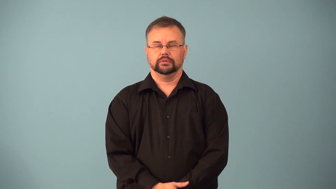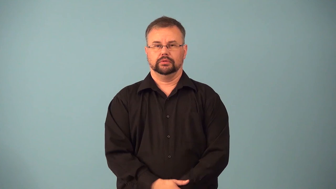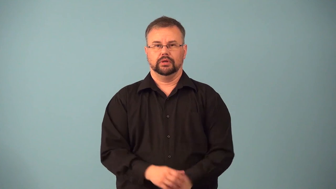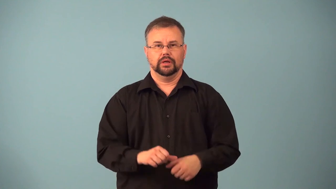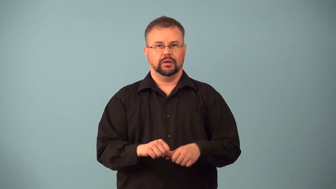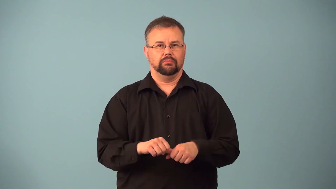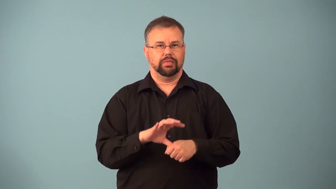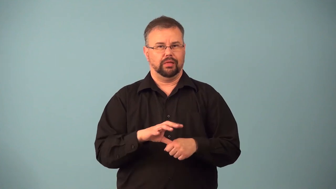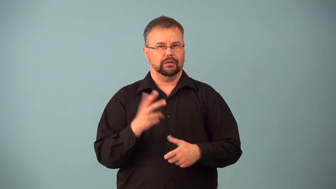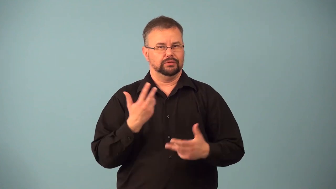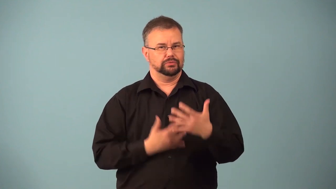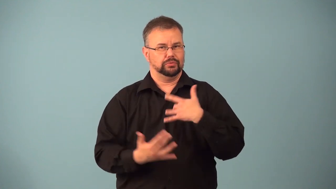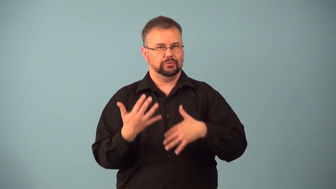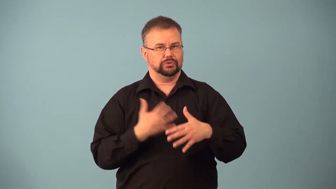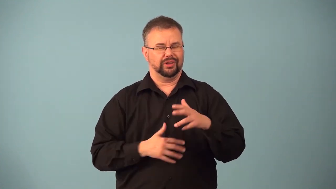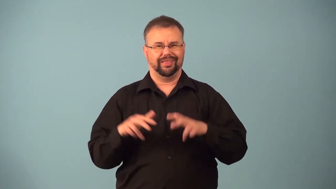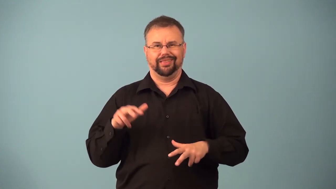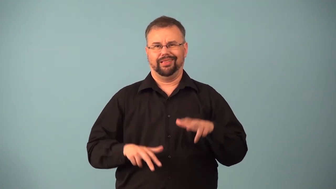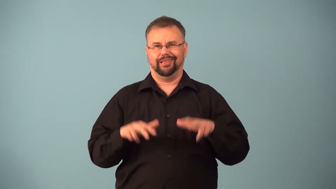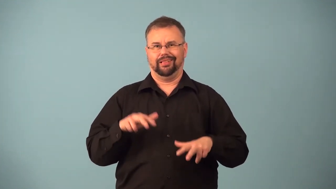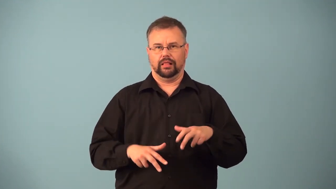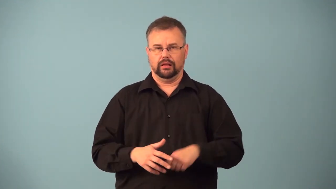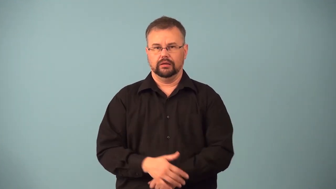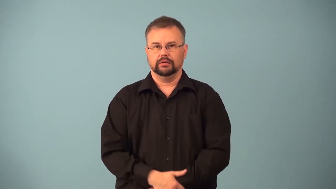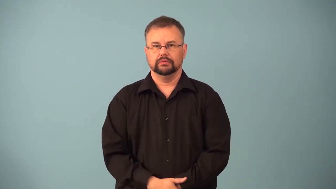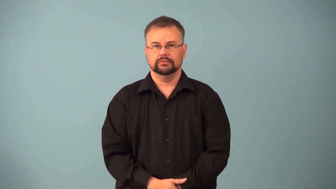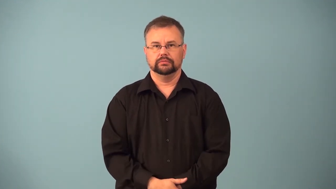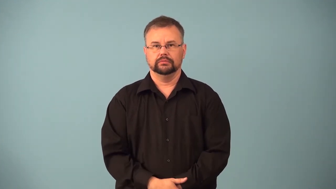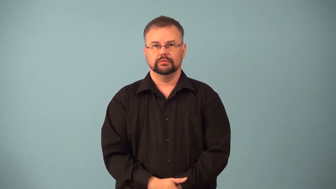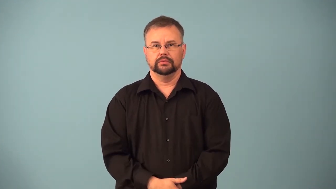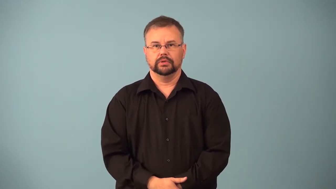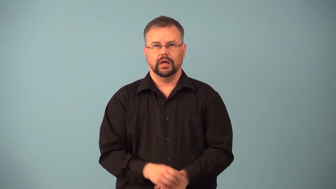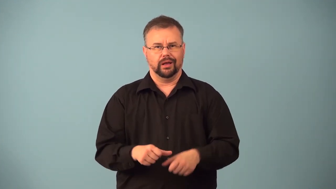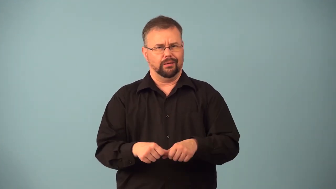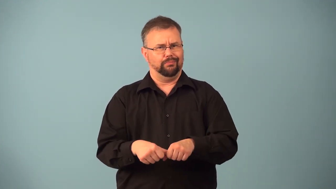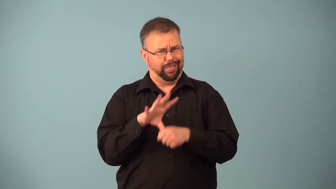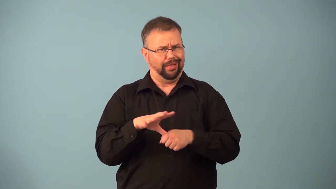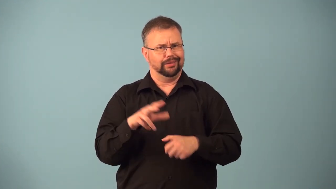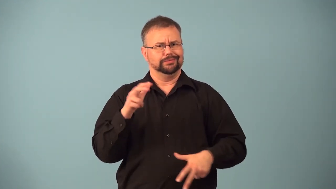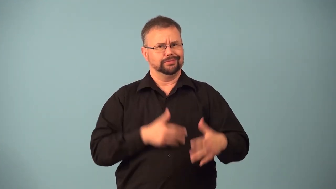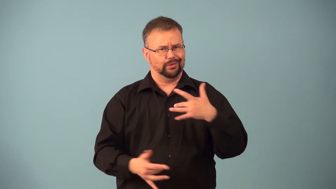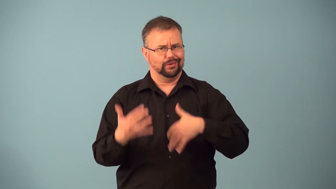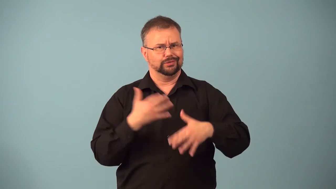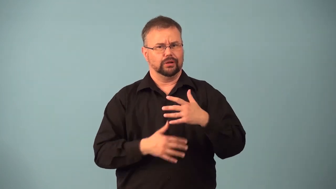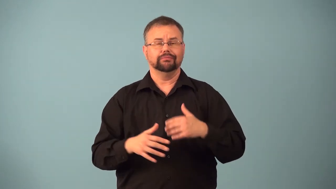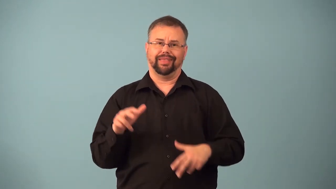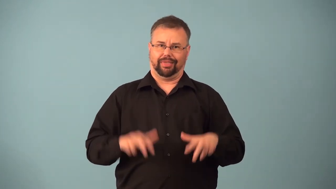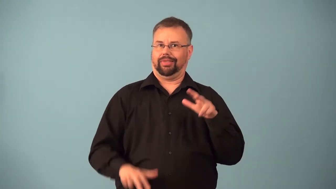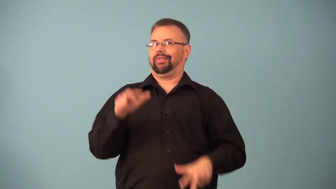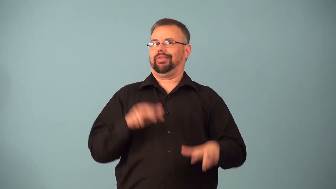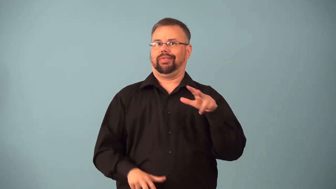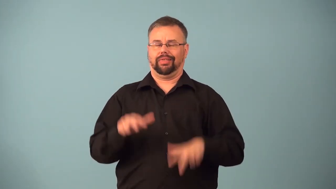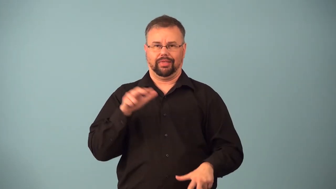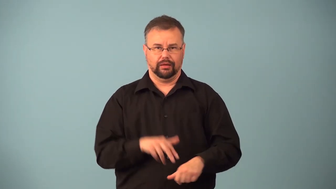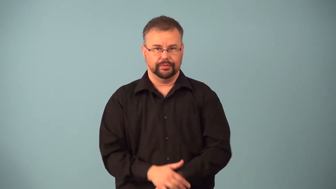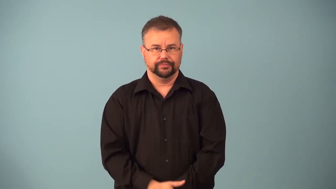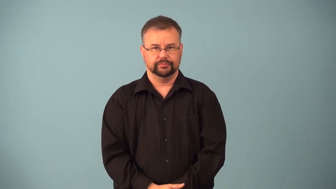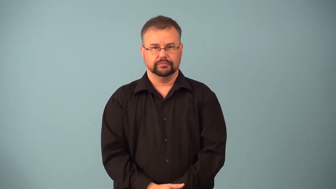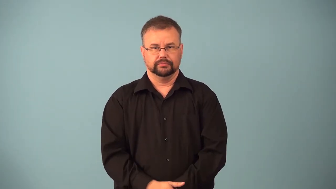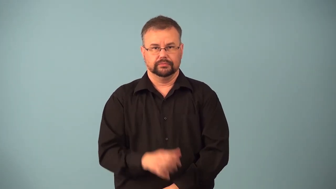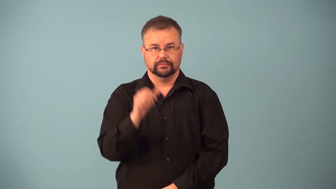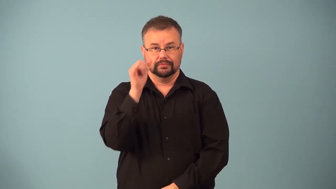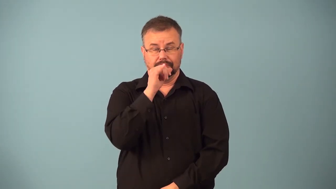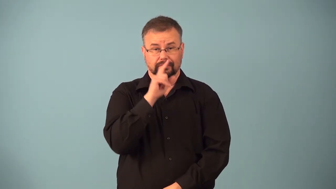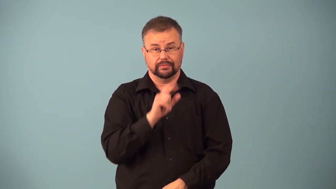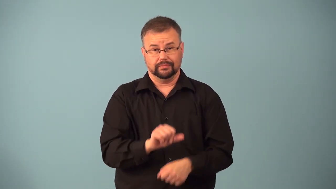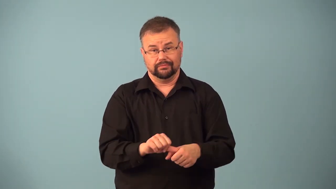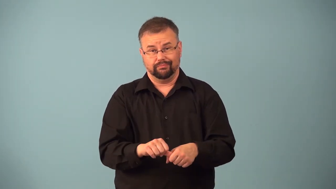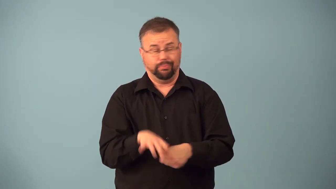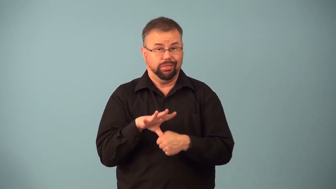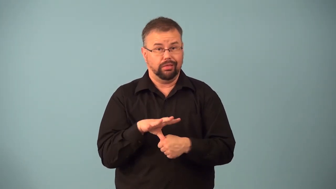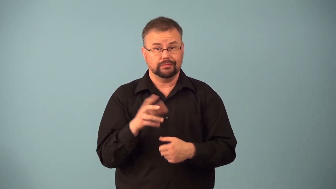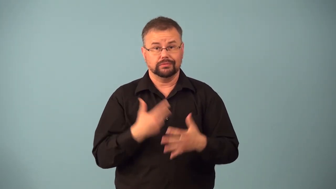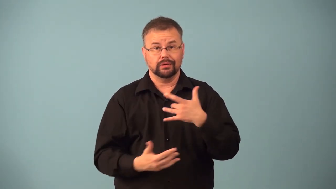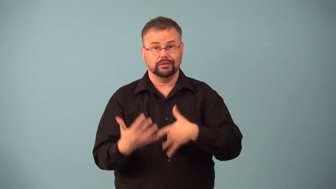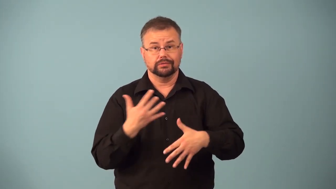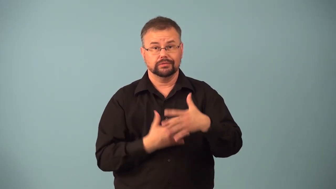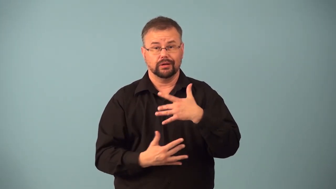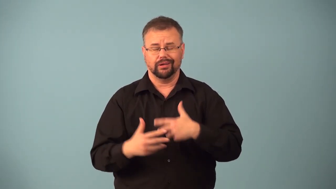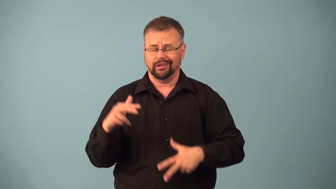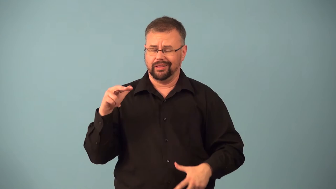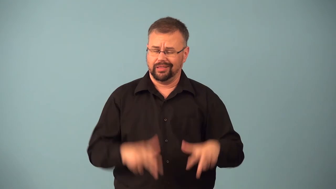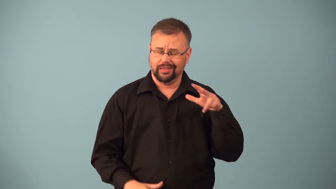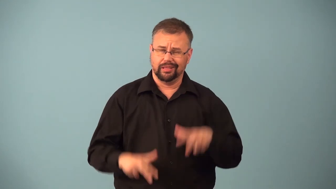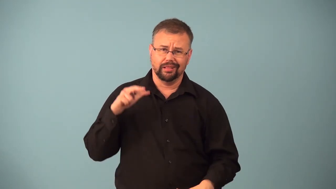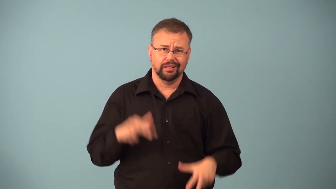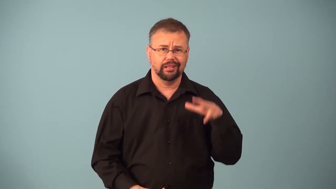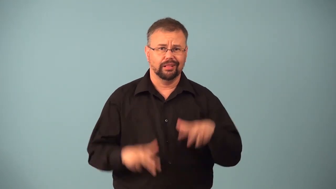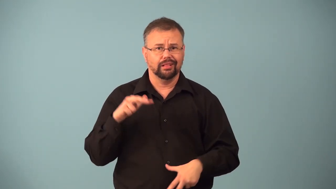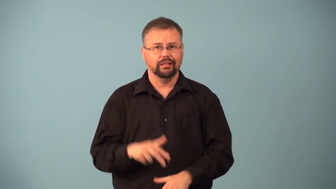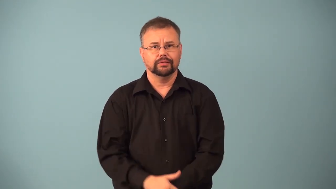gauche,gaucher,gauchest